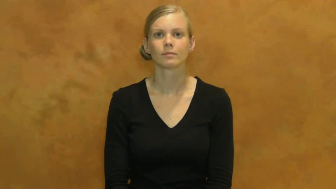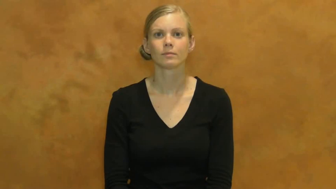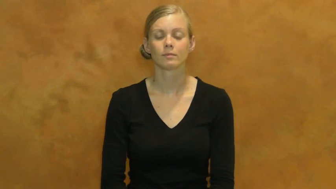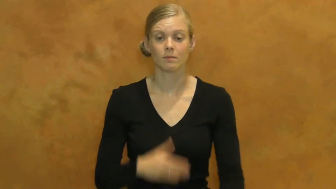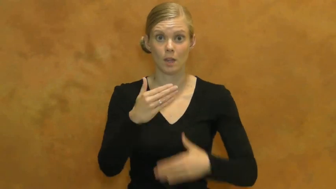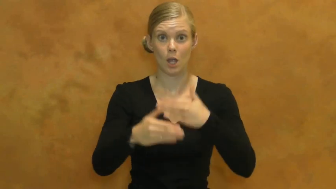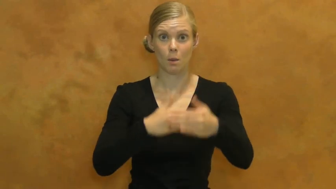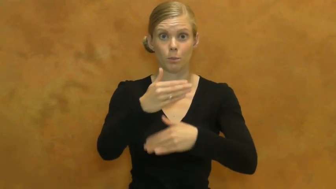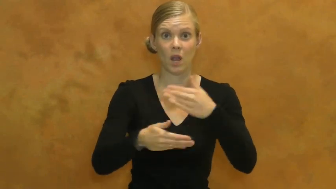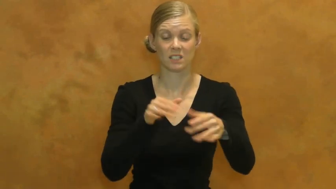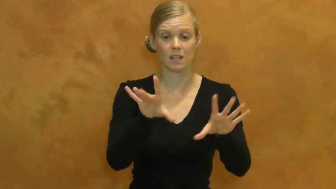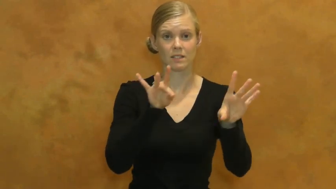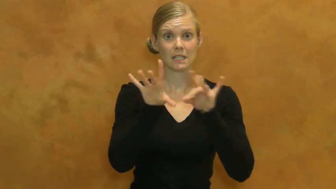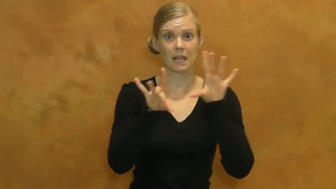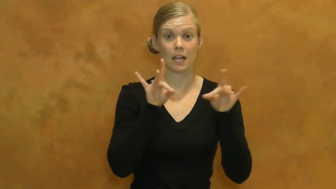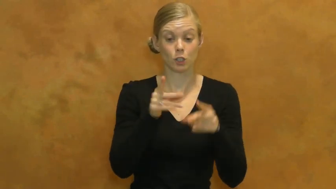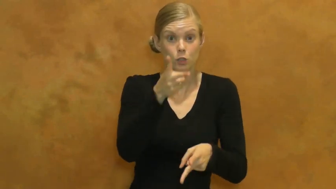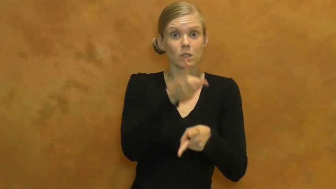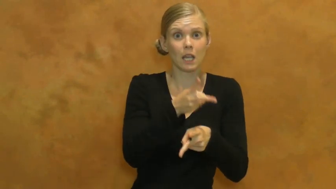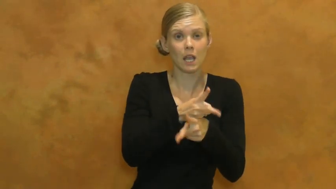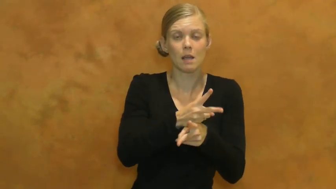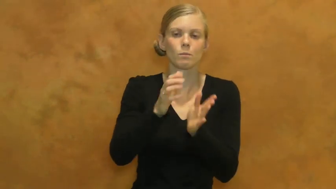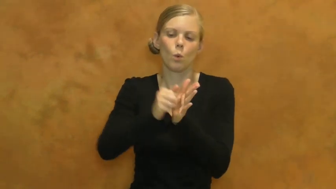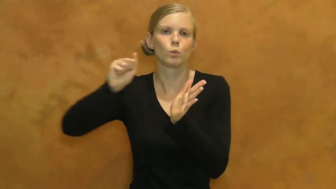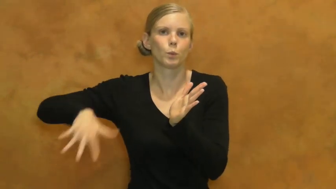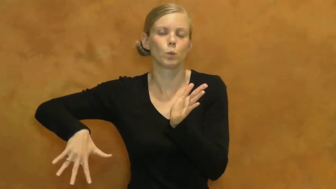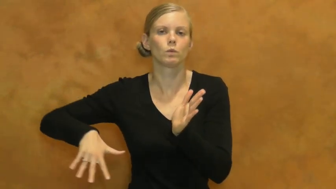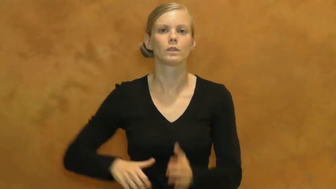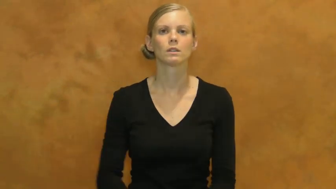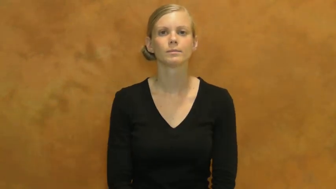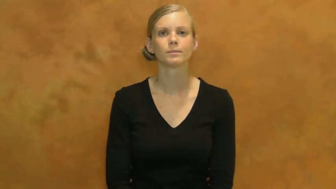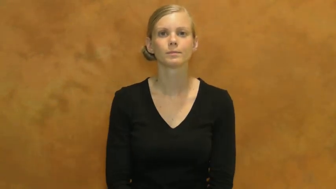culling